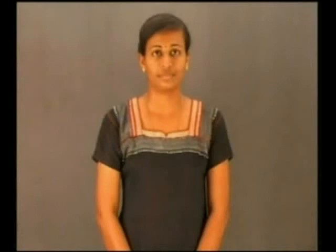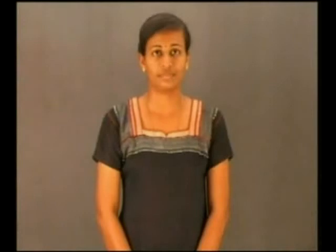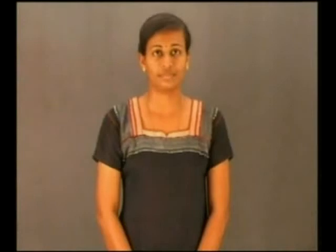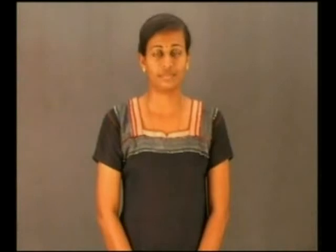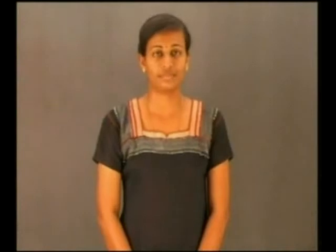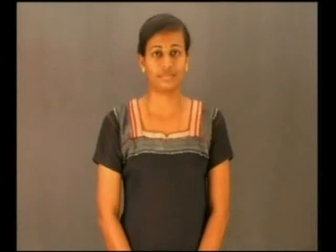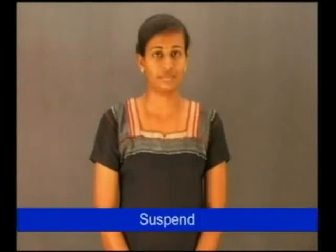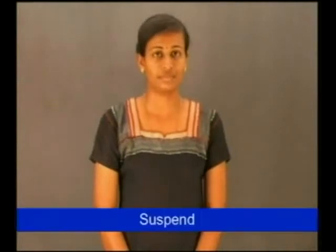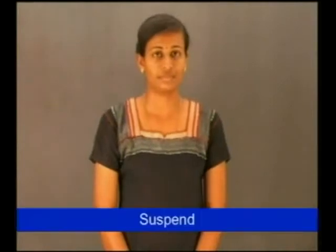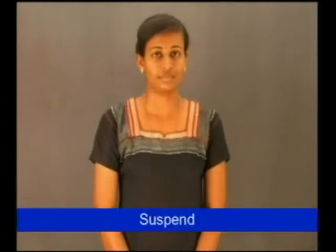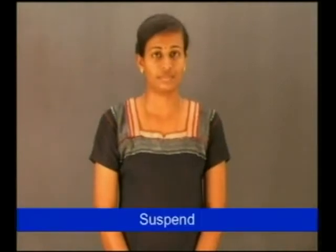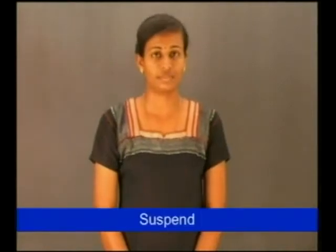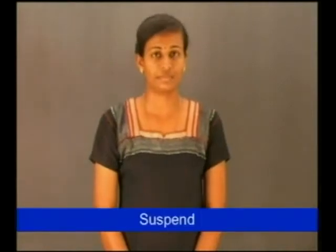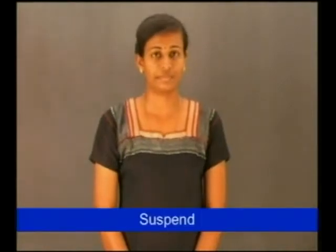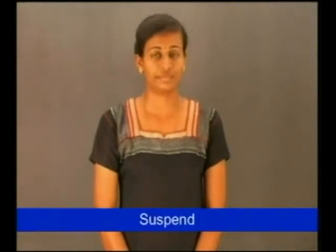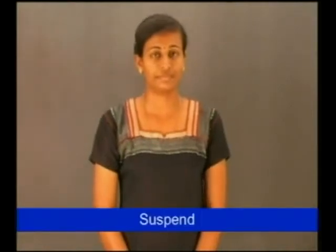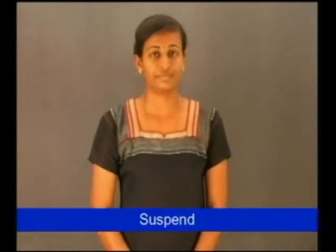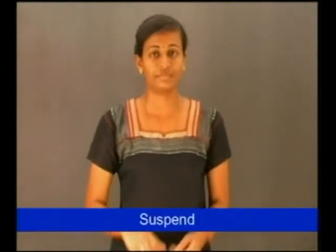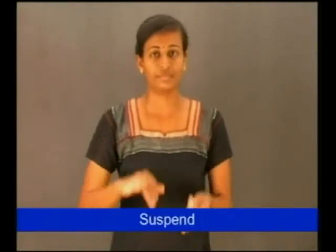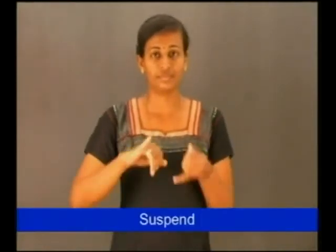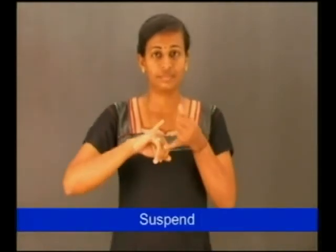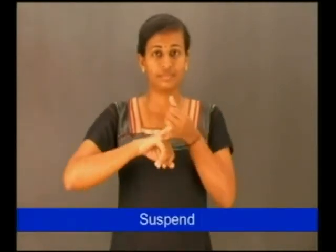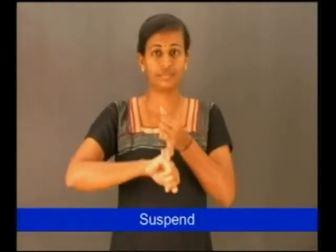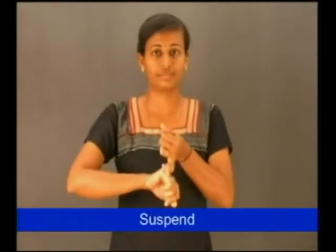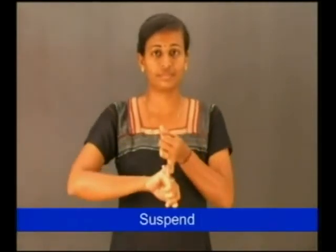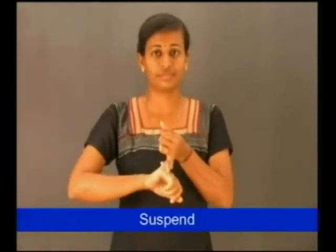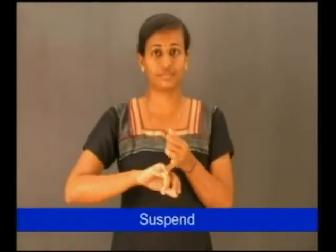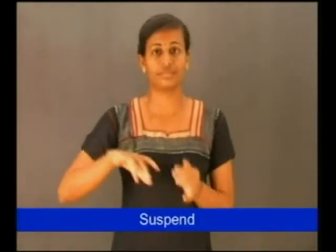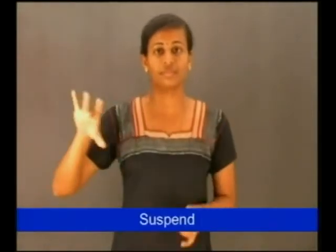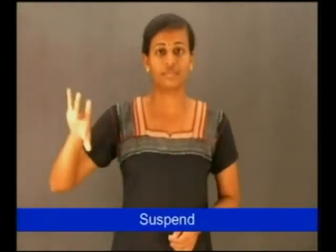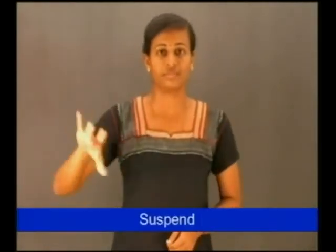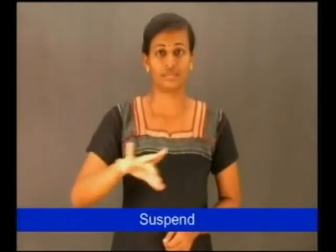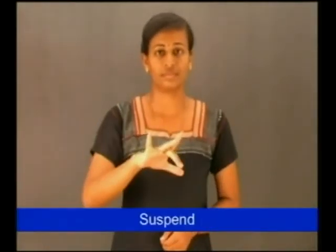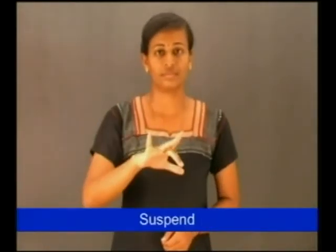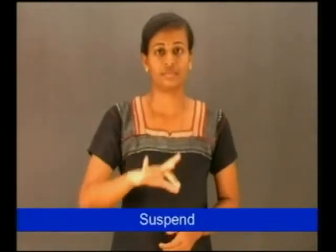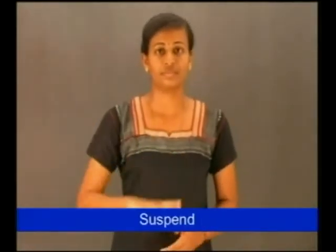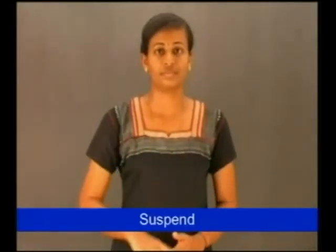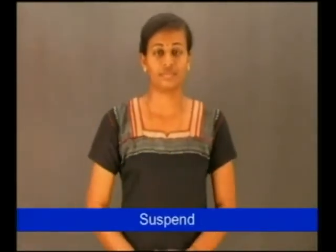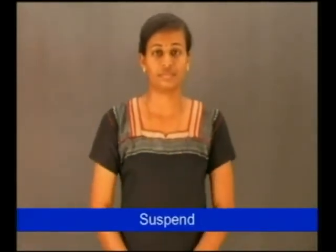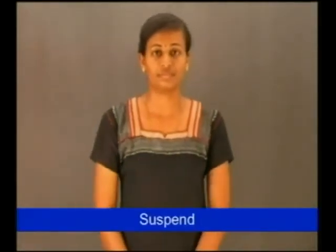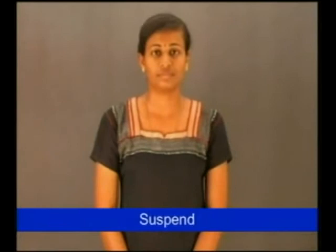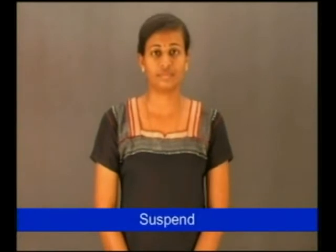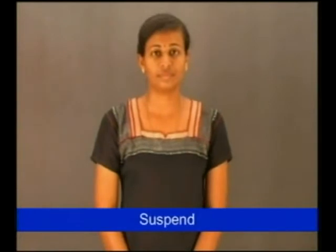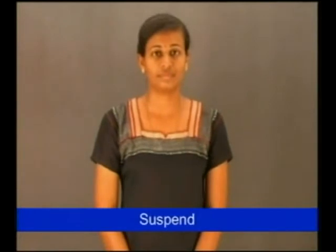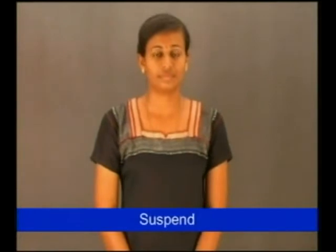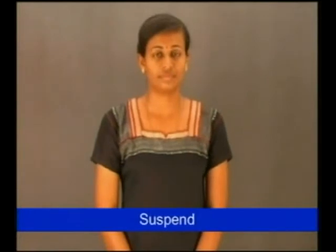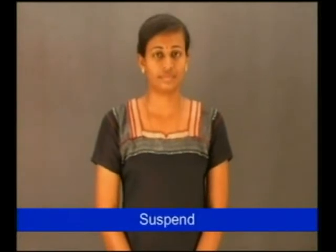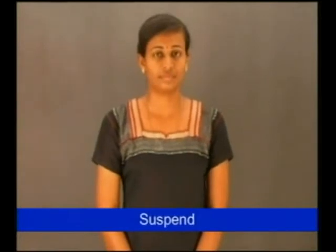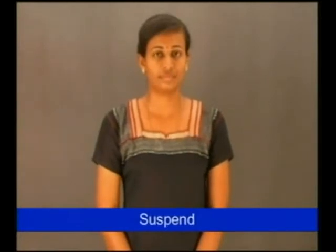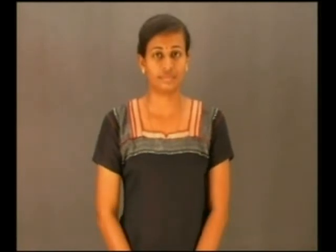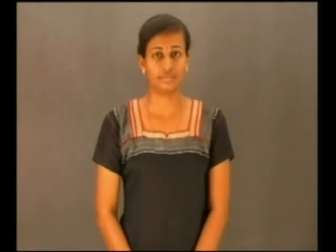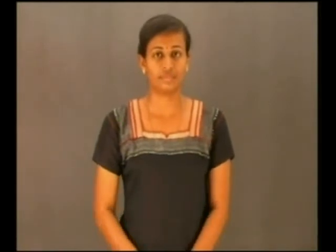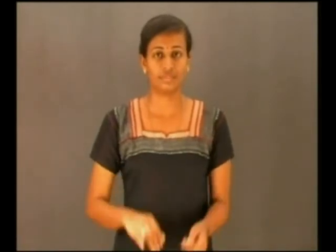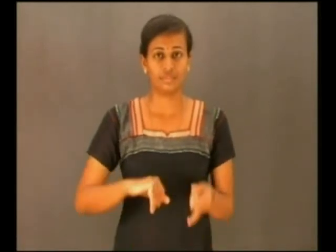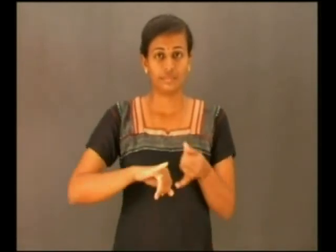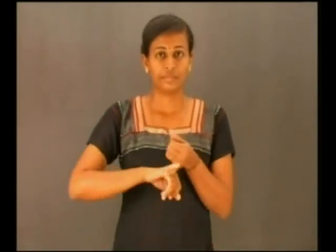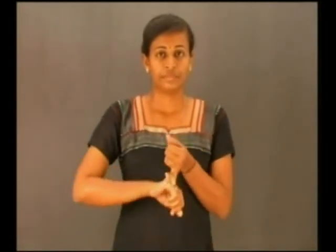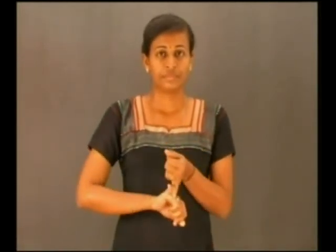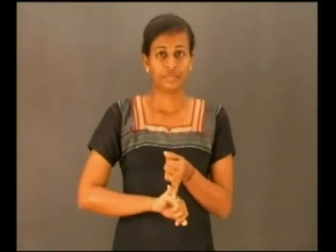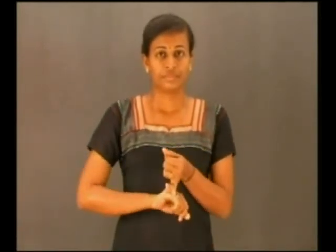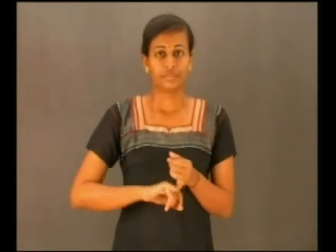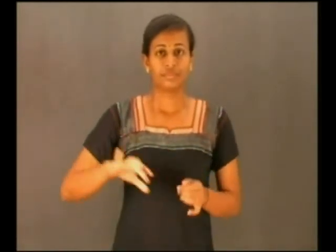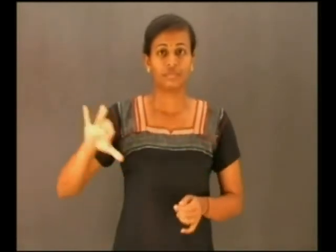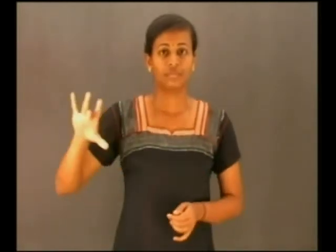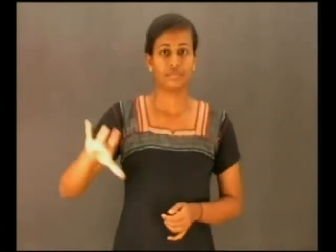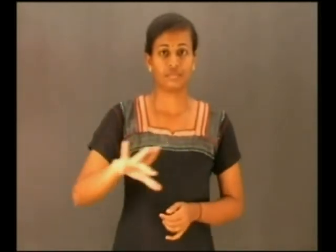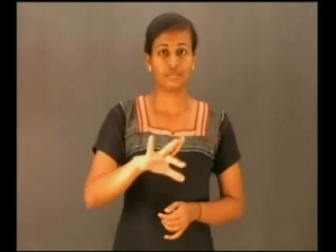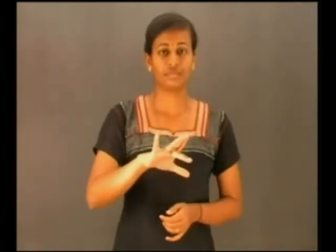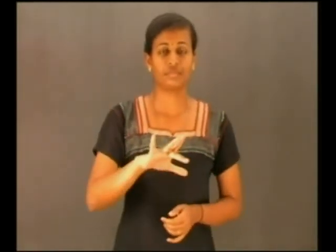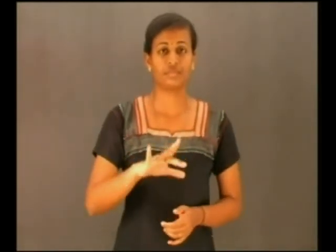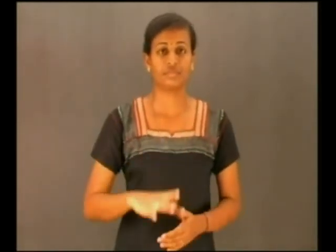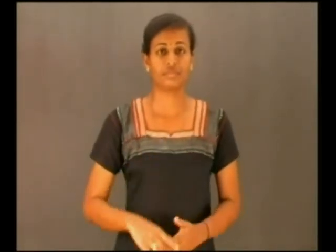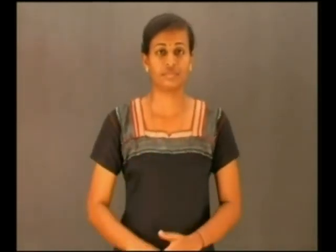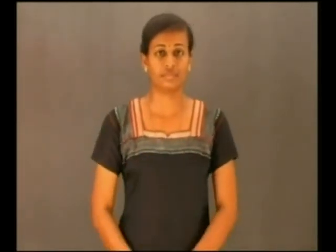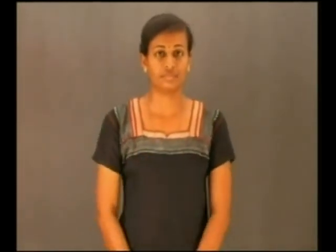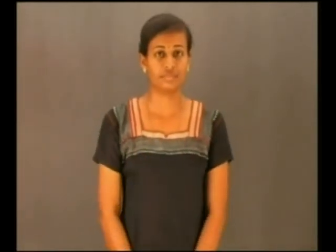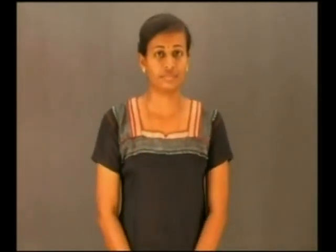Suspend